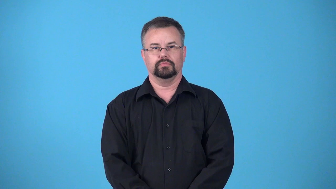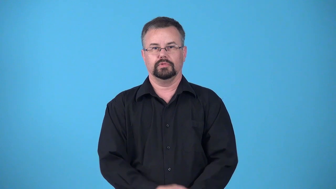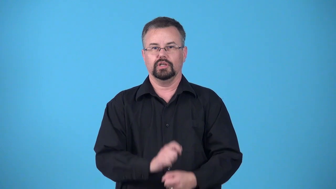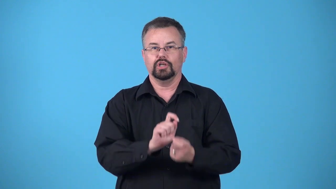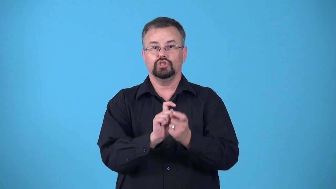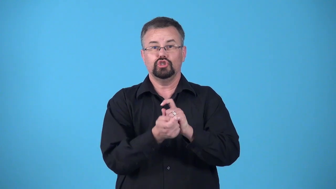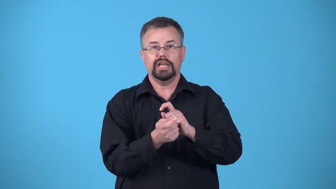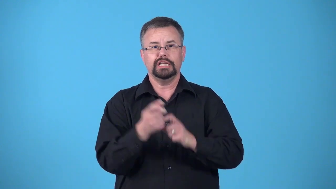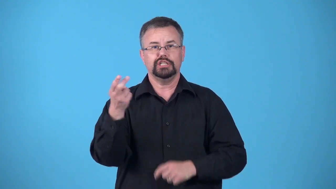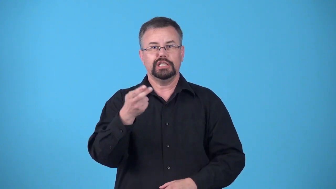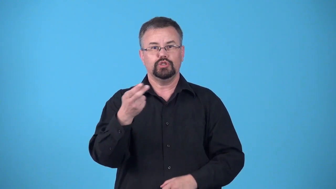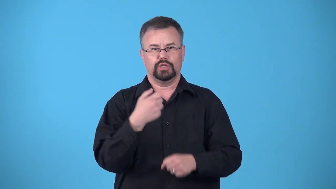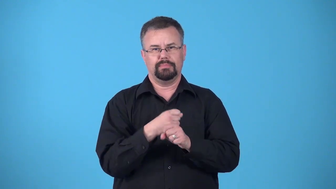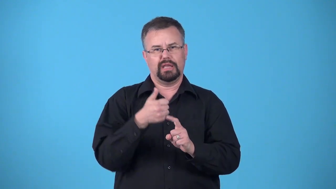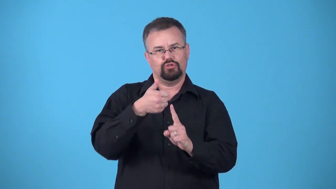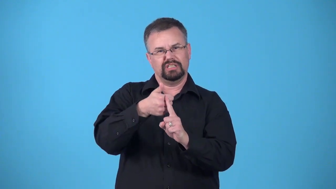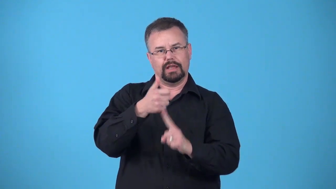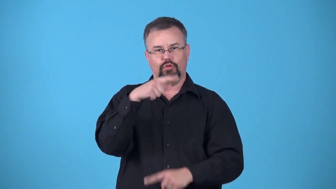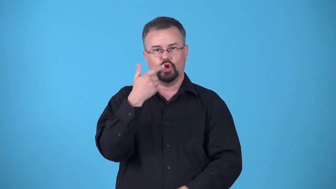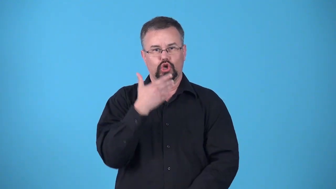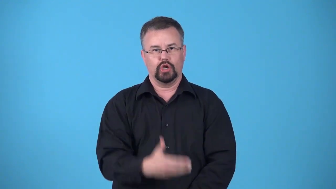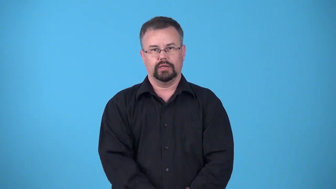rewrite history